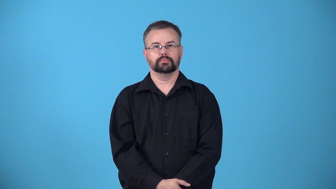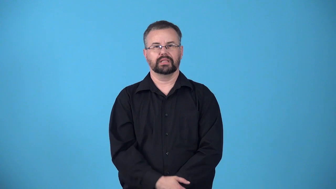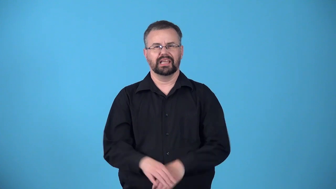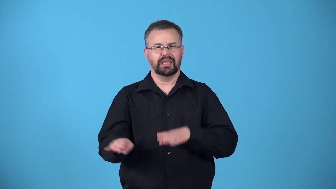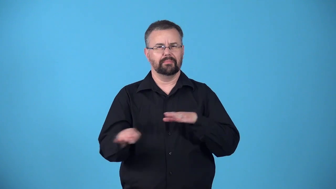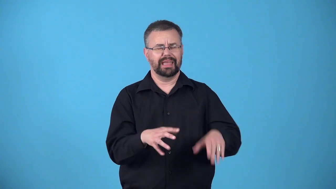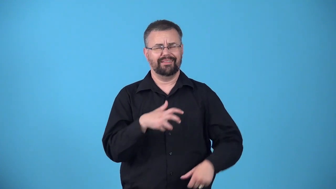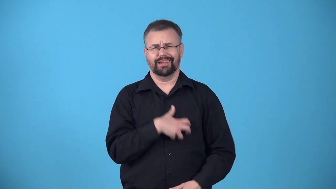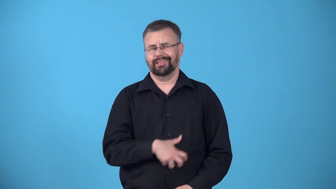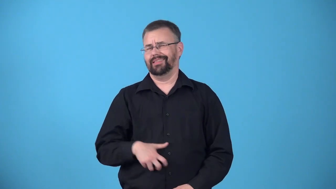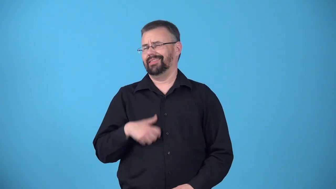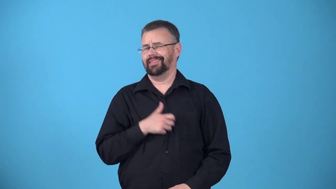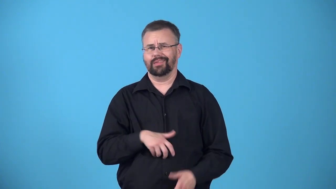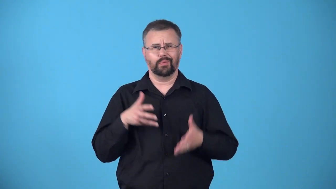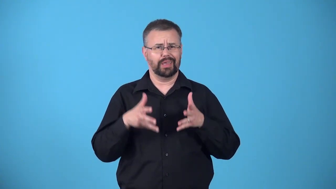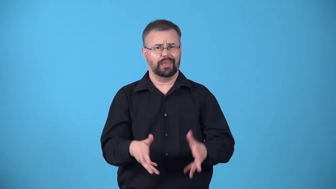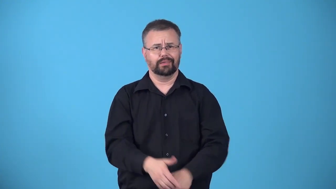vulgarize